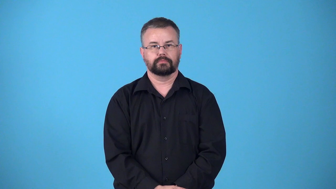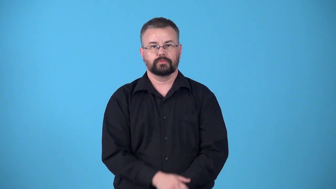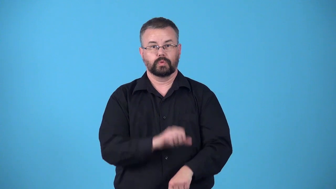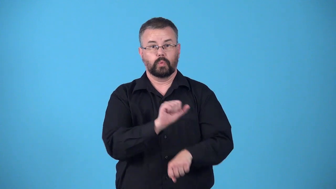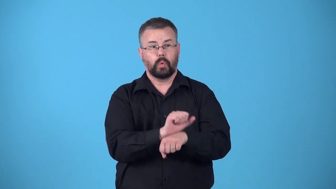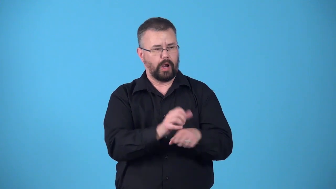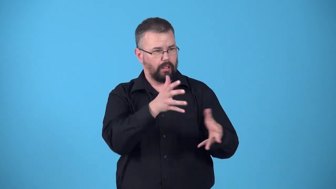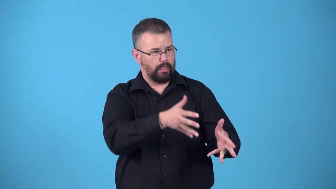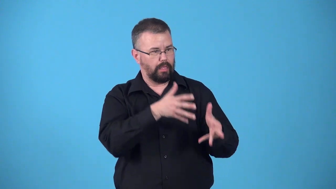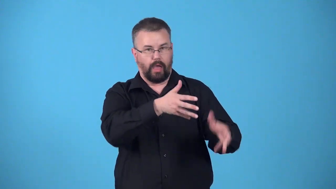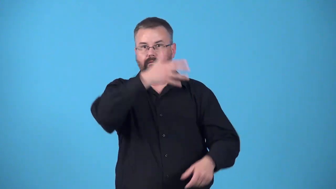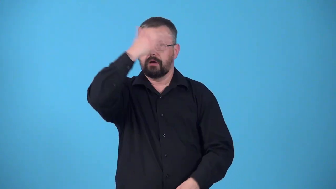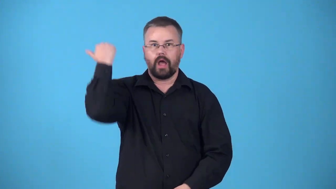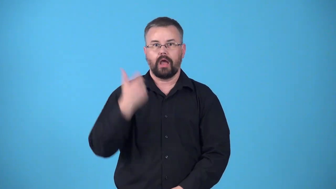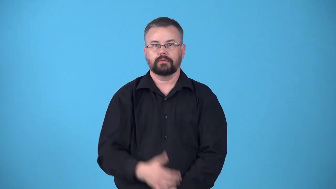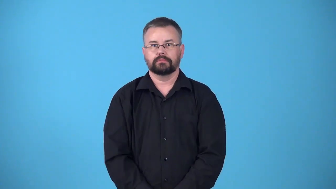fall through the cracks